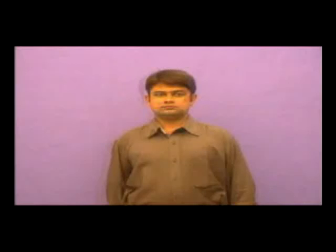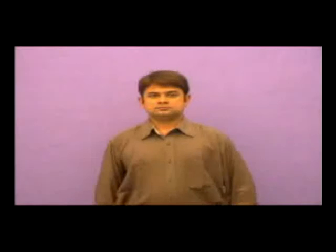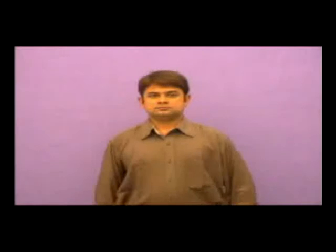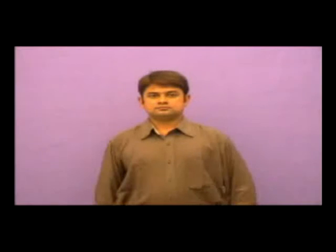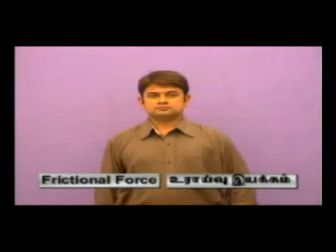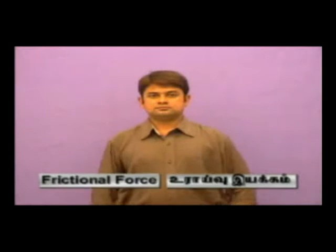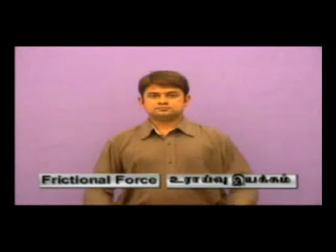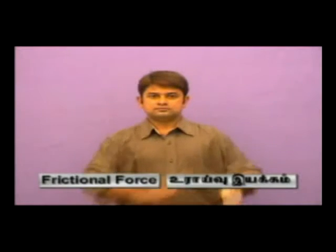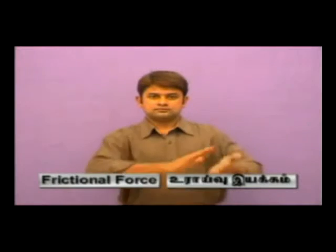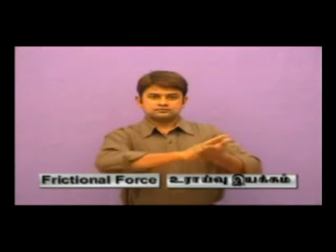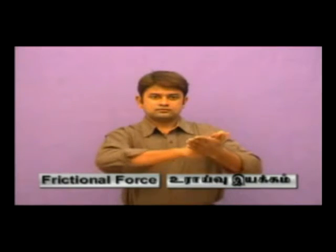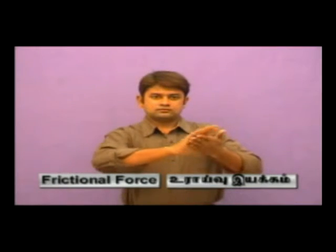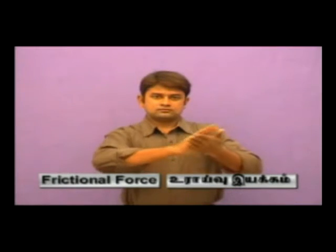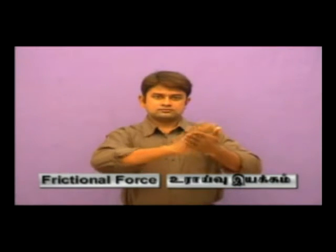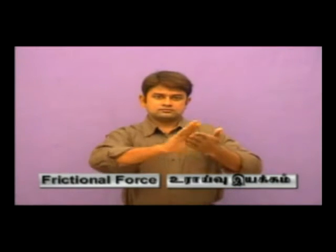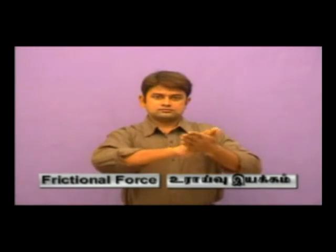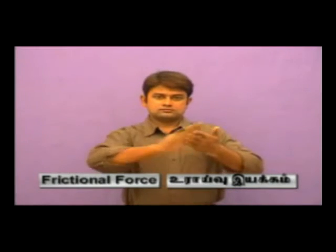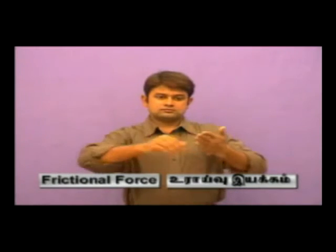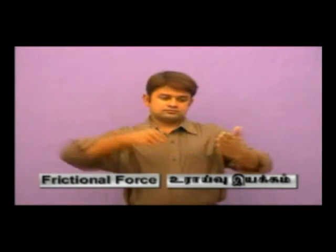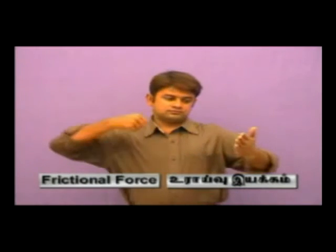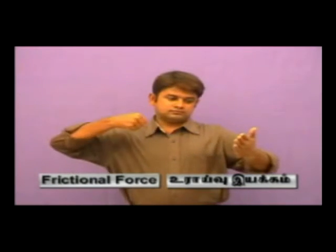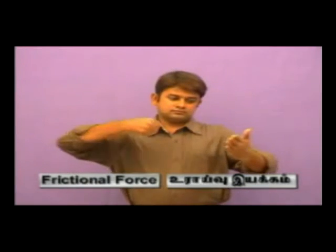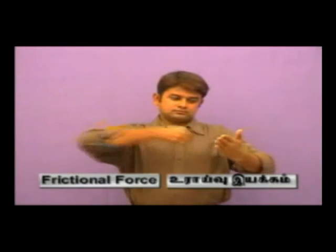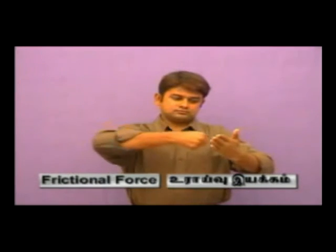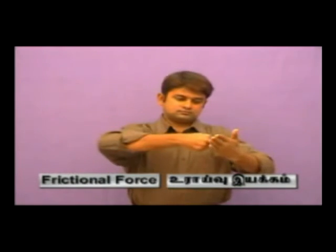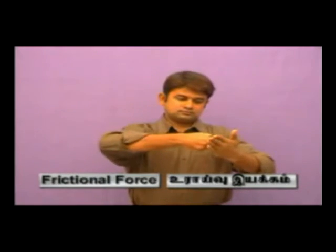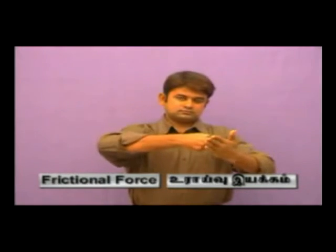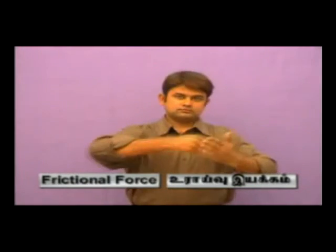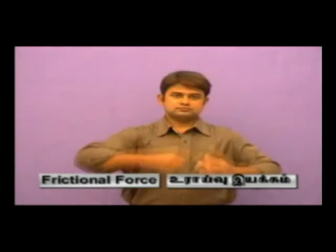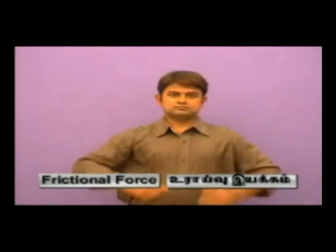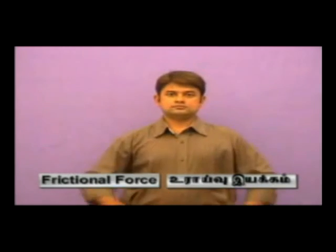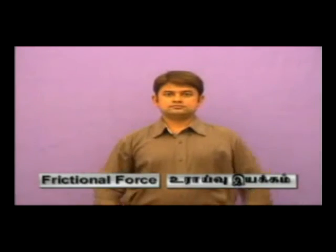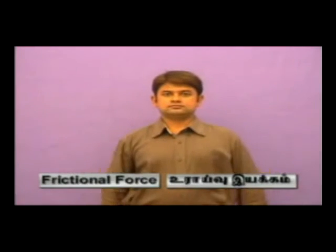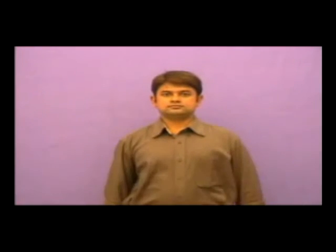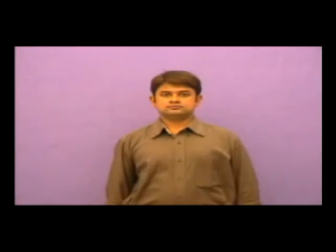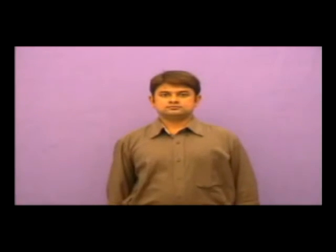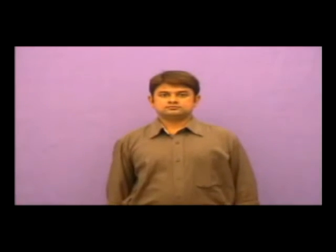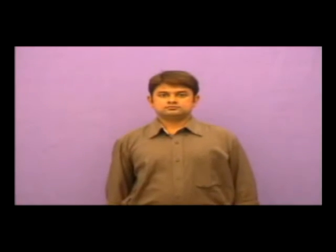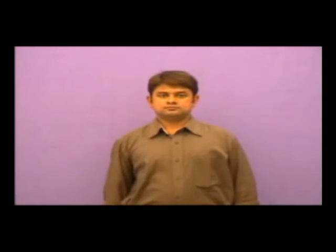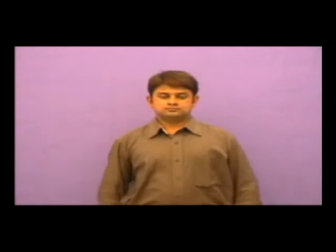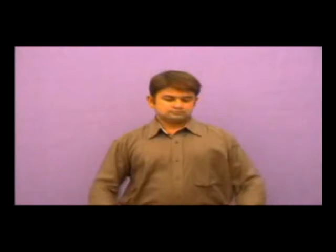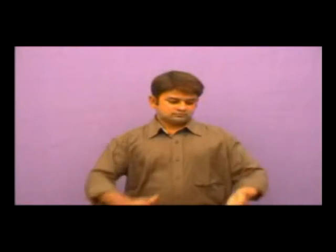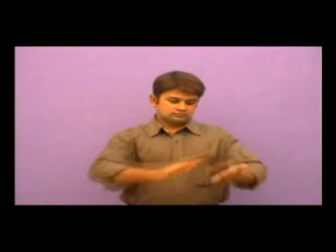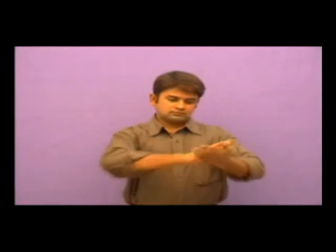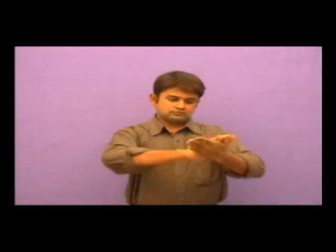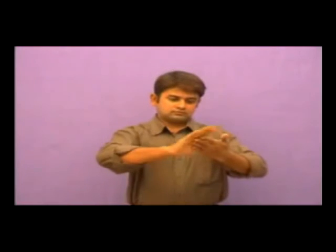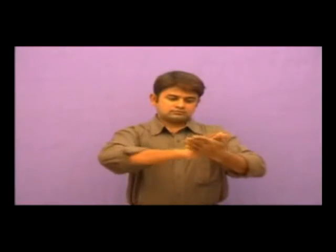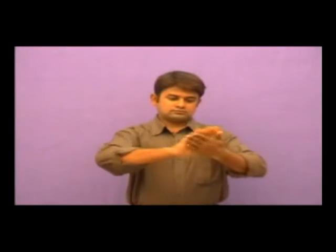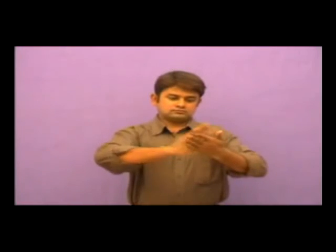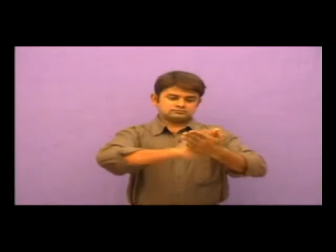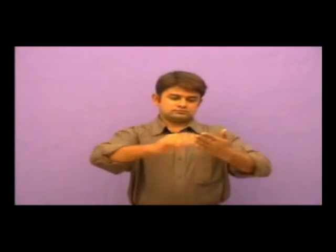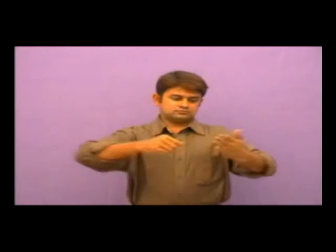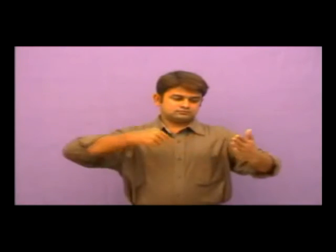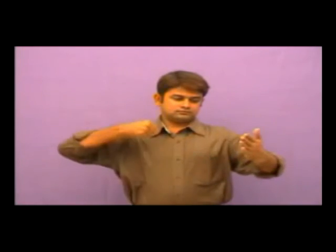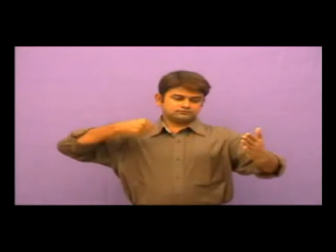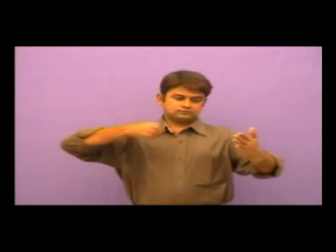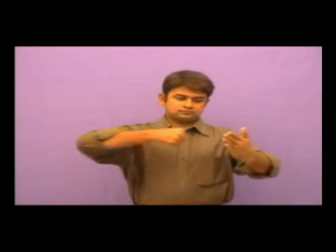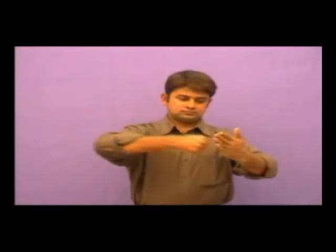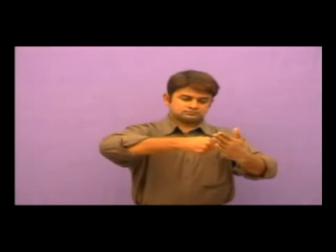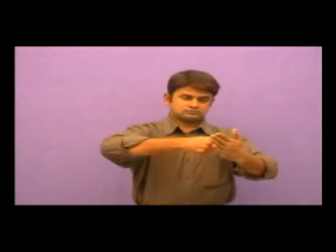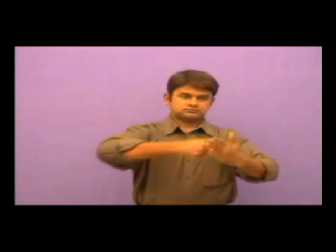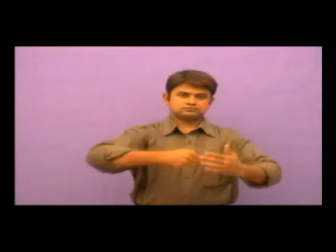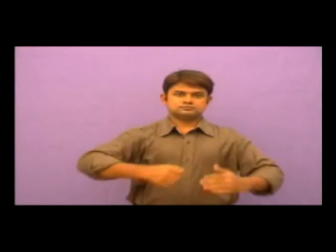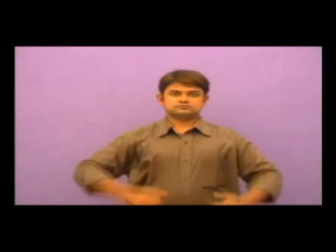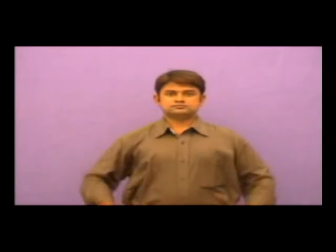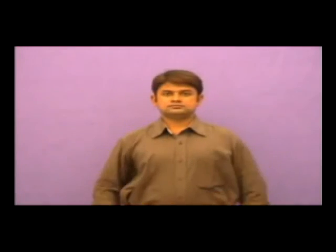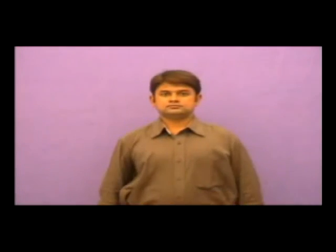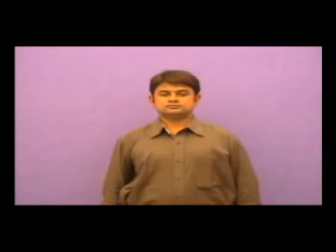Frictional Force